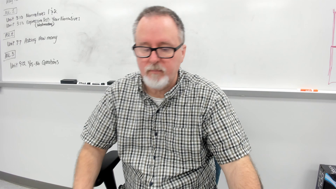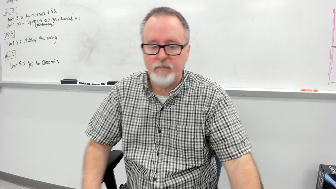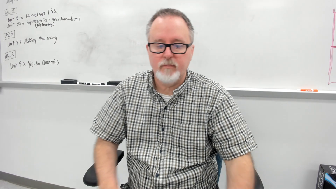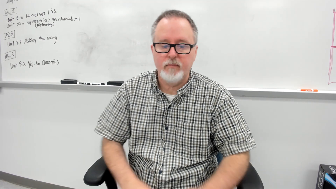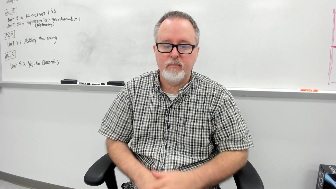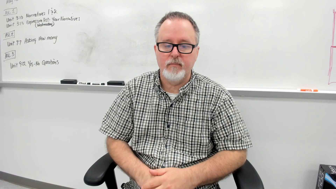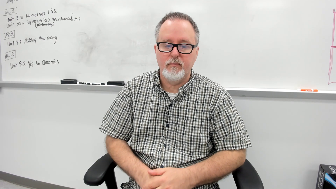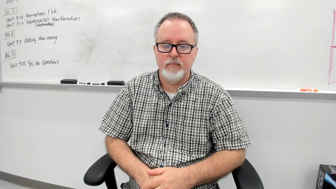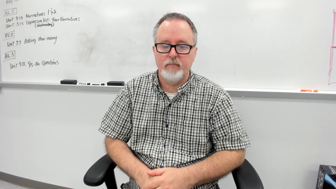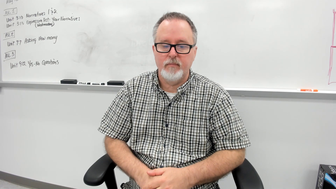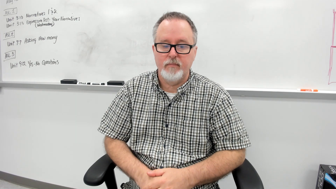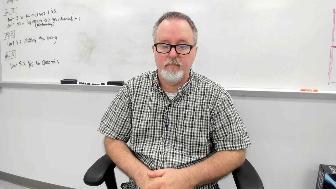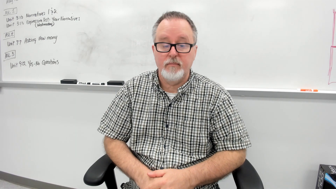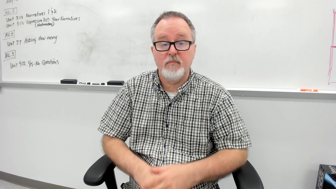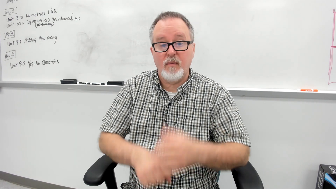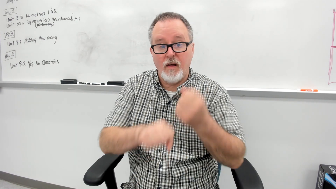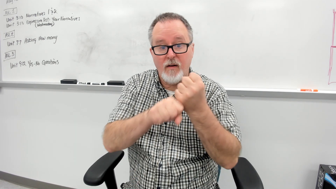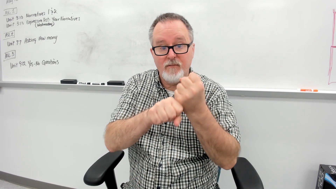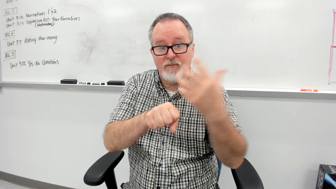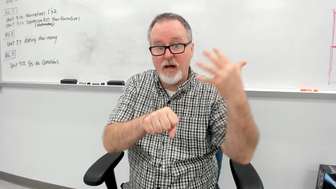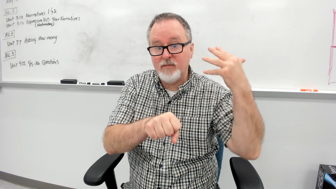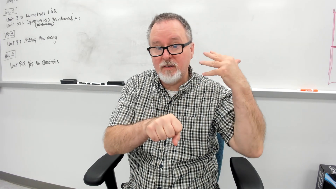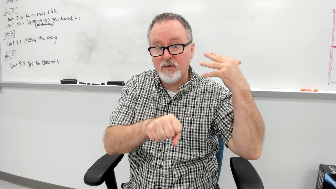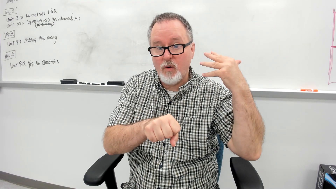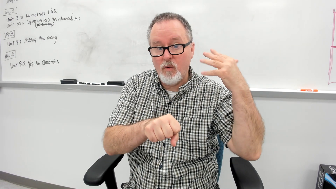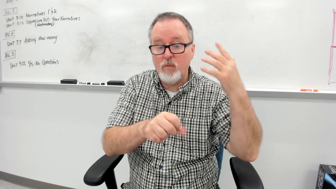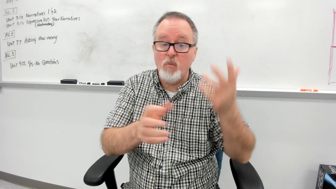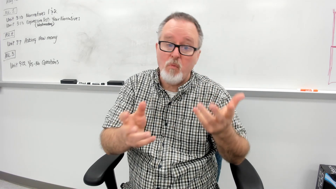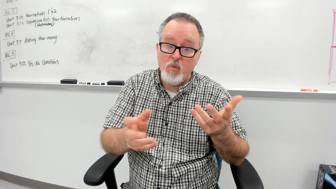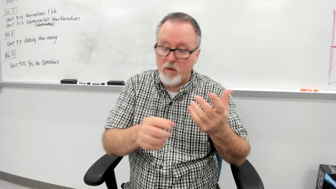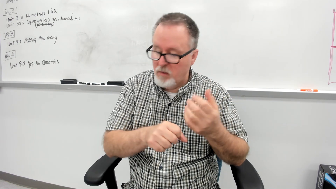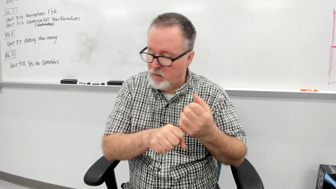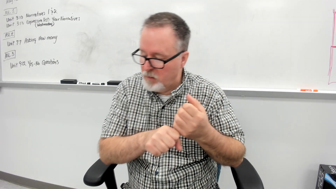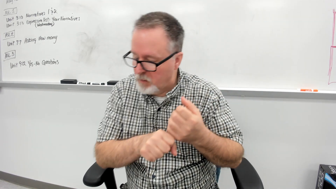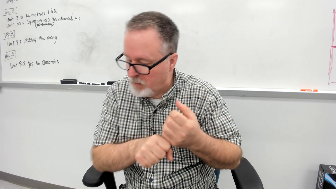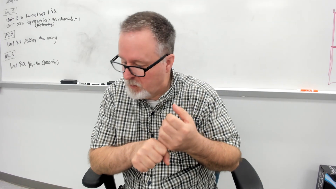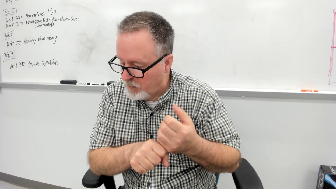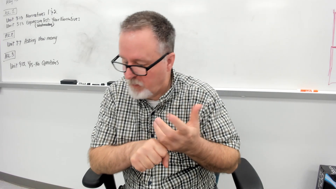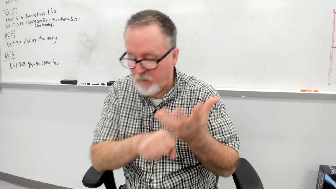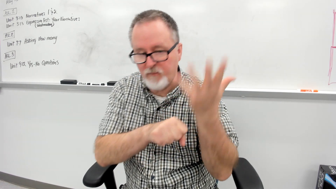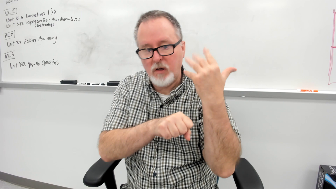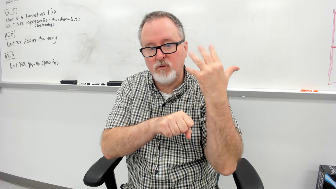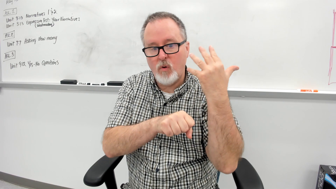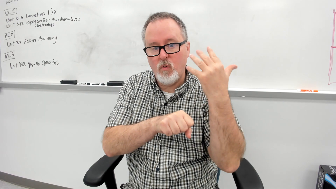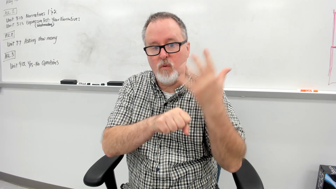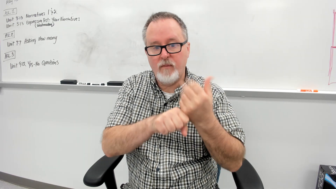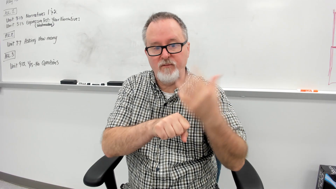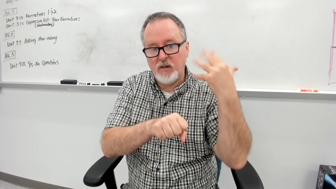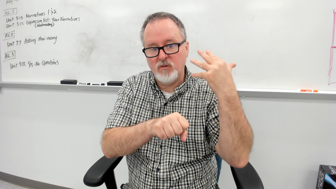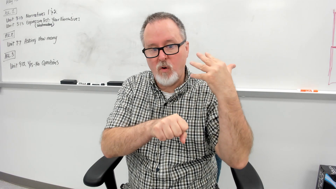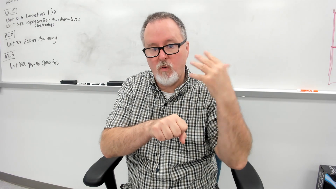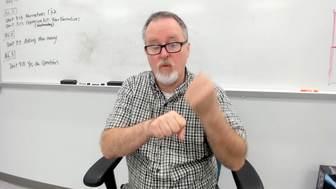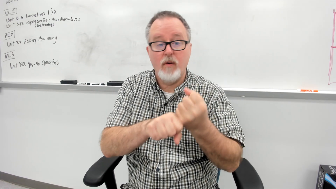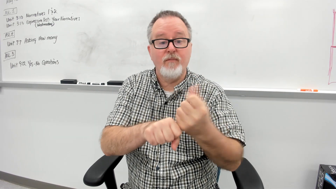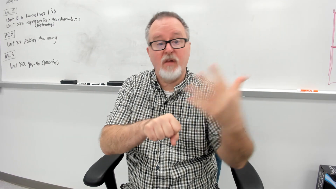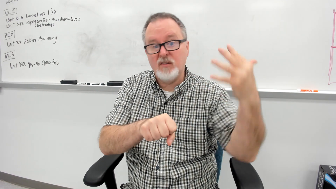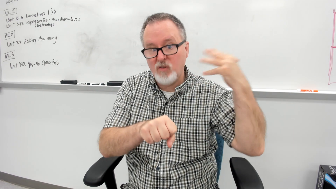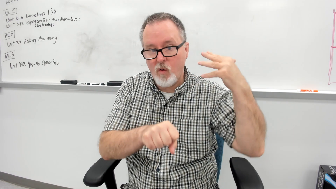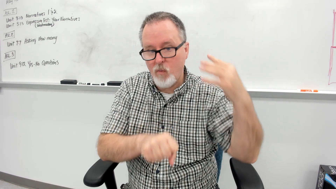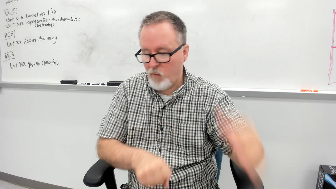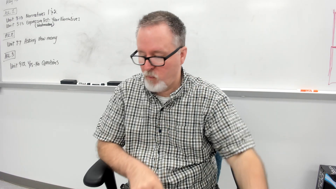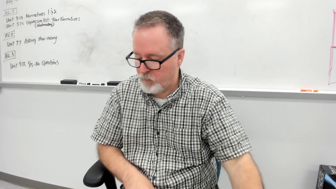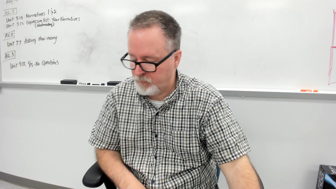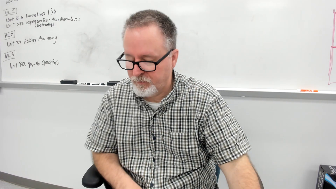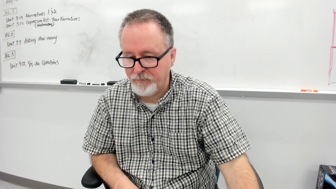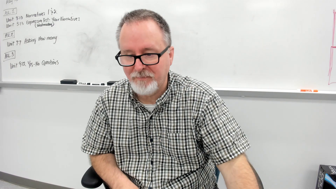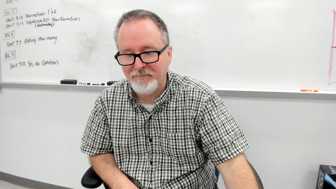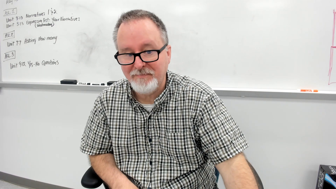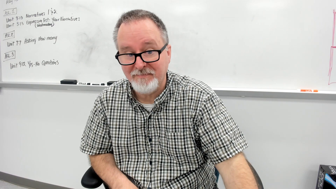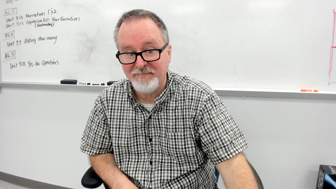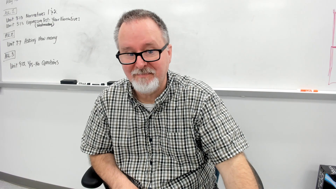Five years ago